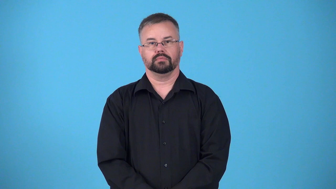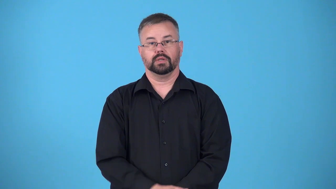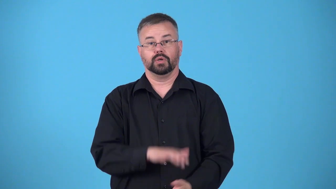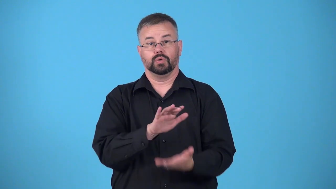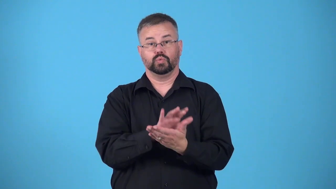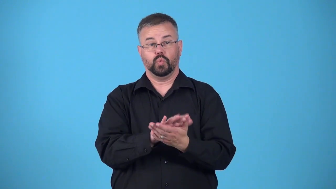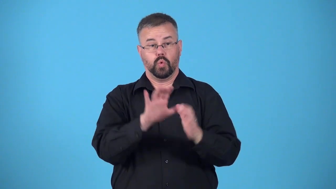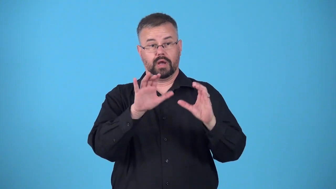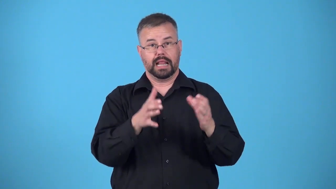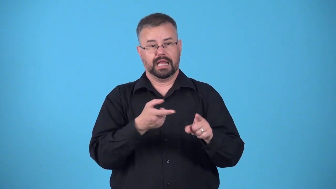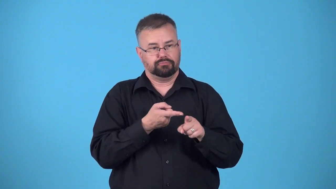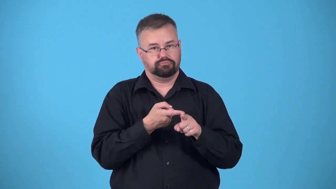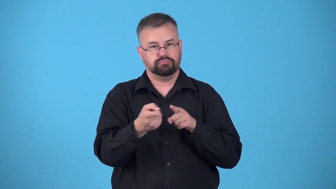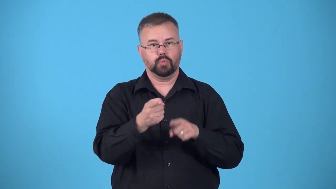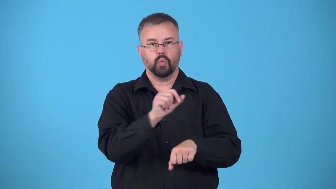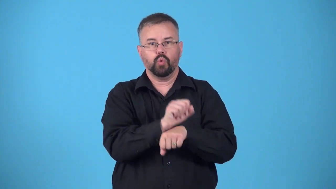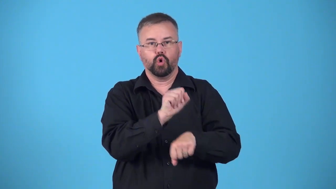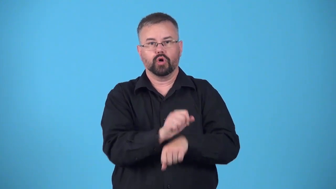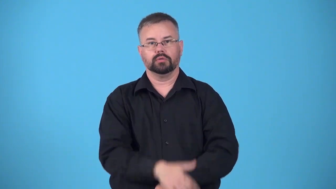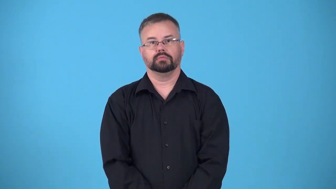shop class